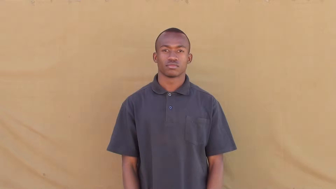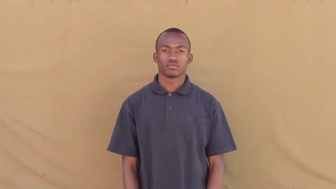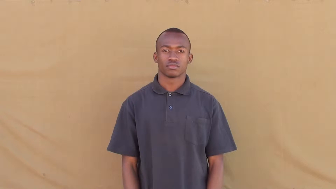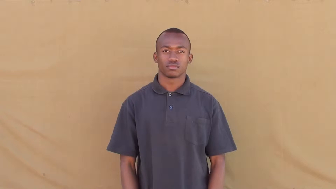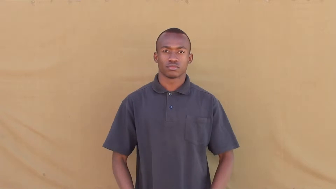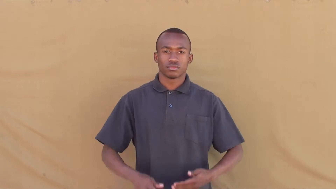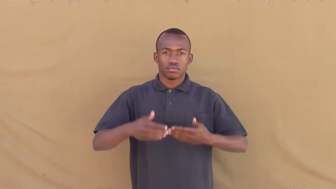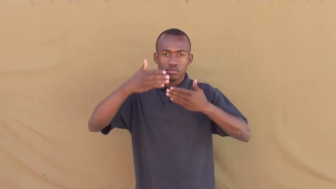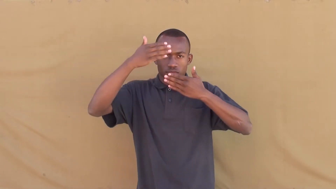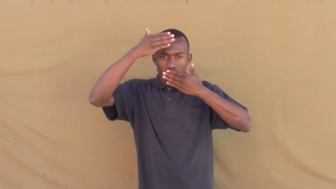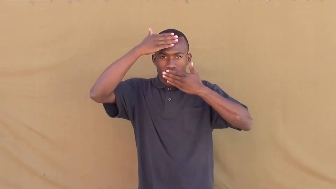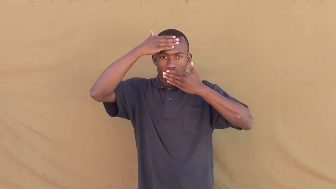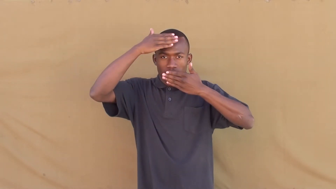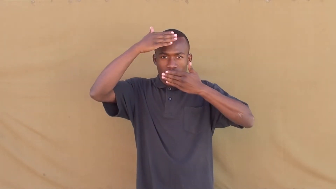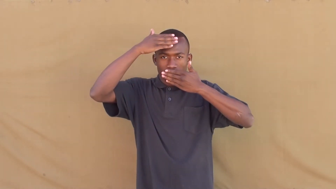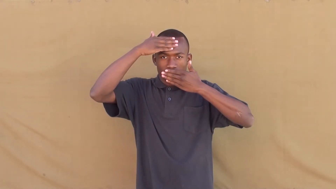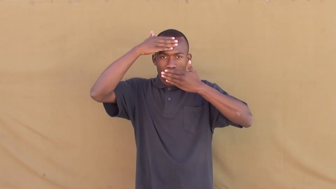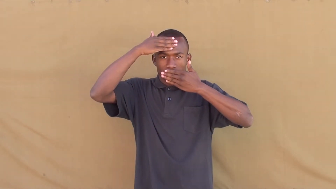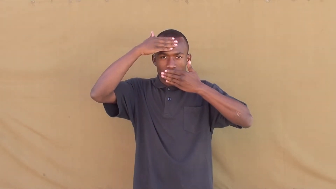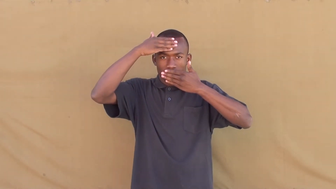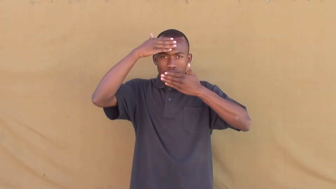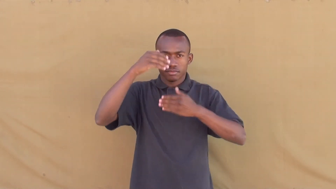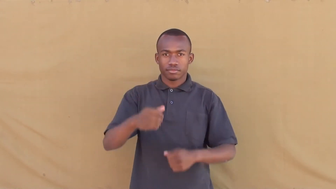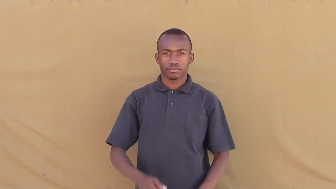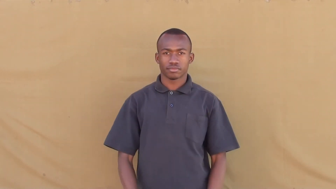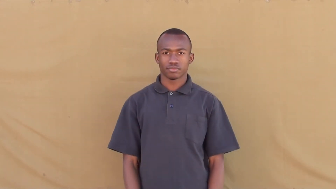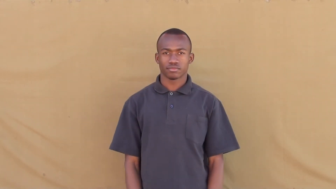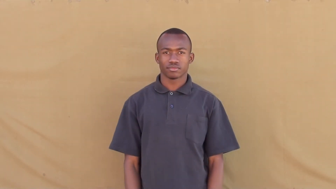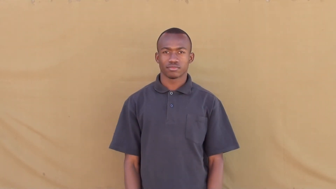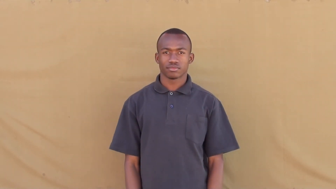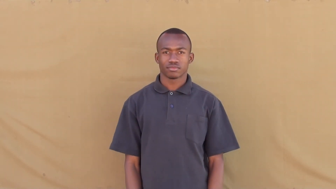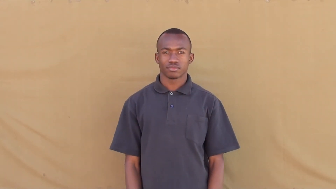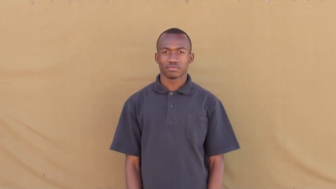Morocco